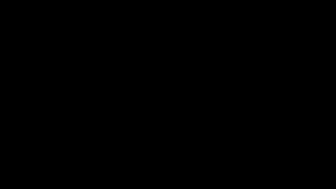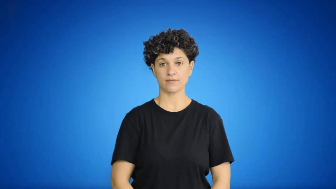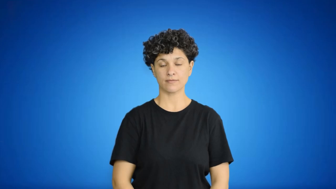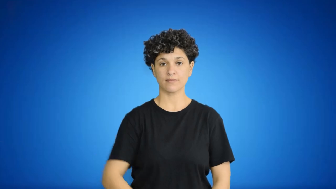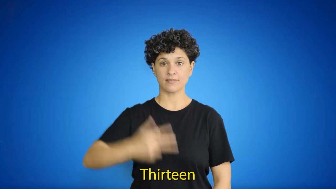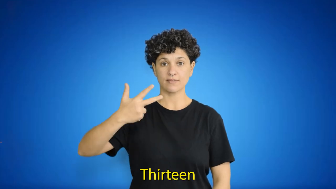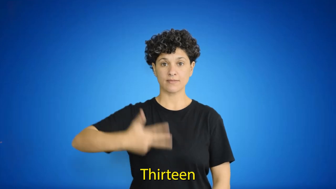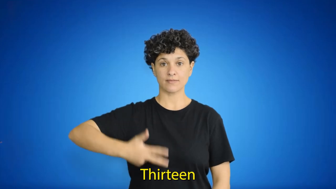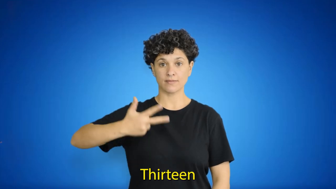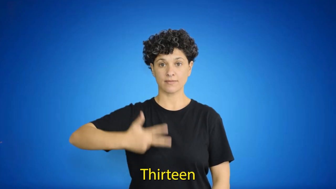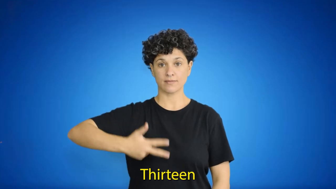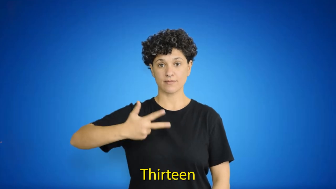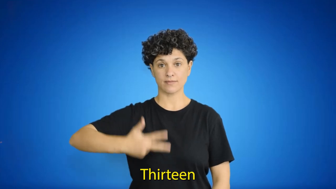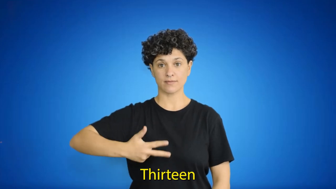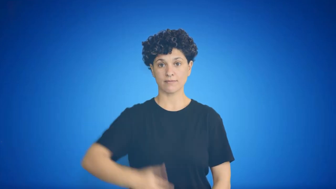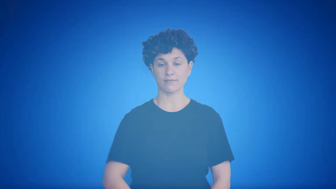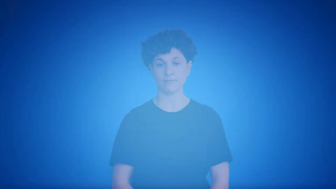Thirteen